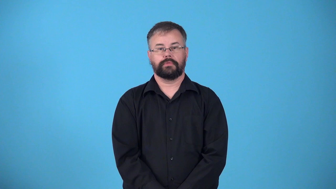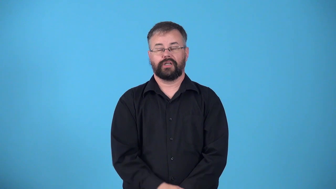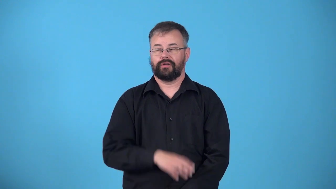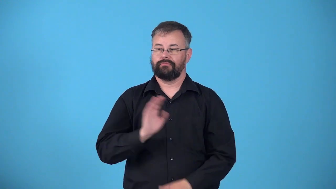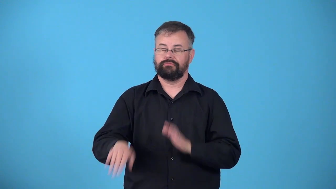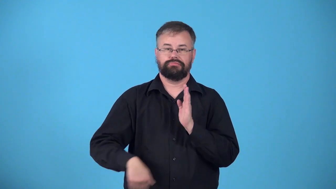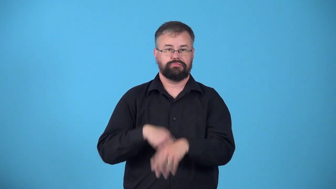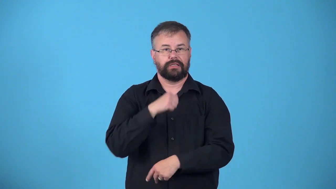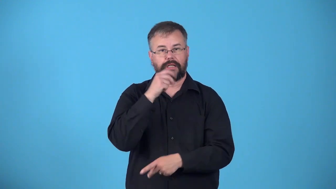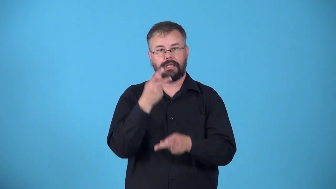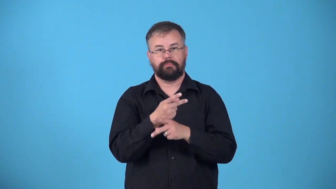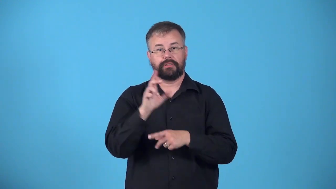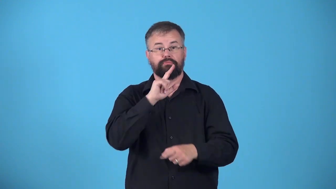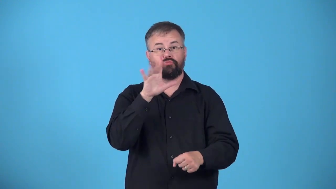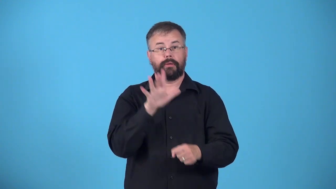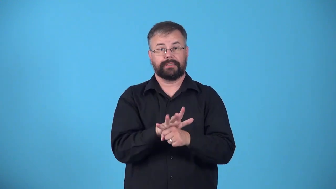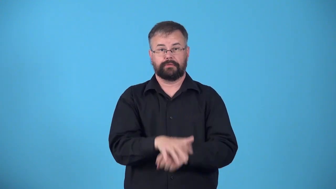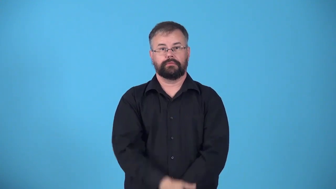jack around, jerk around